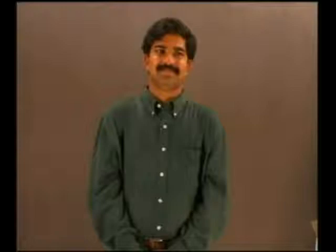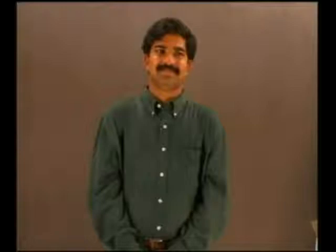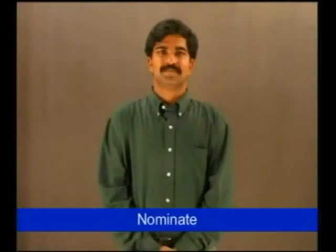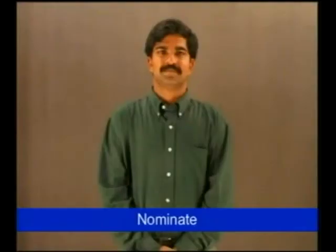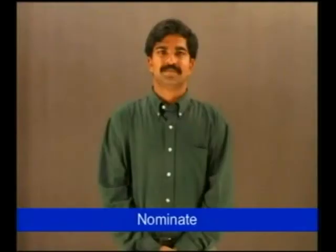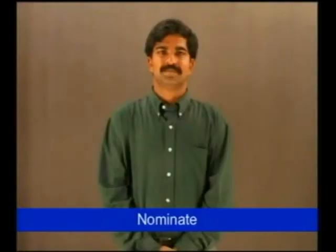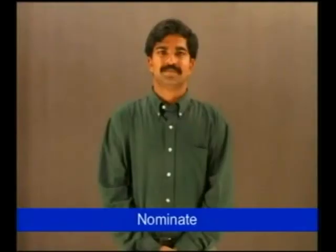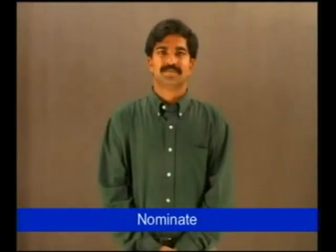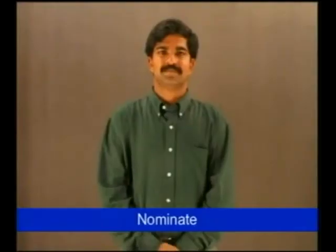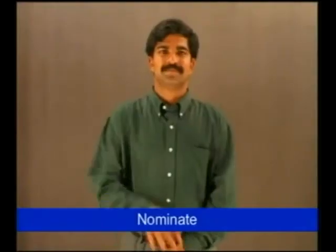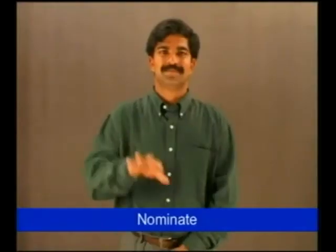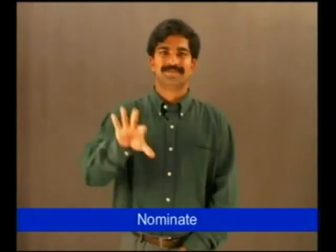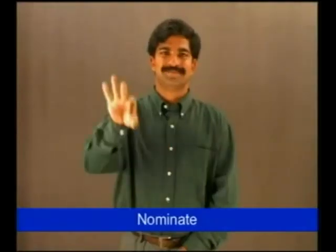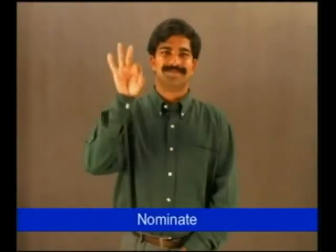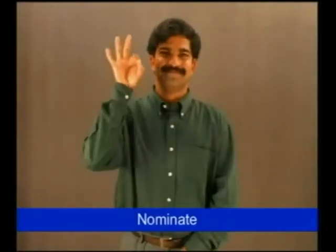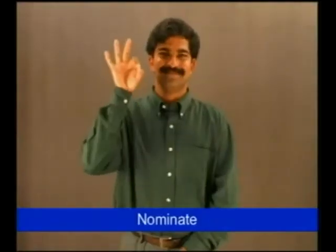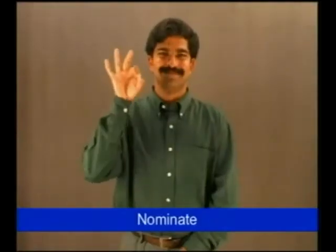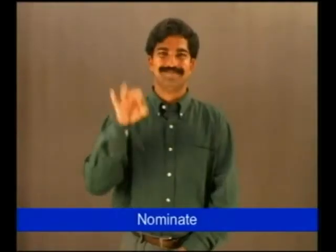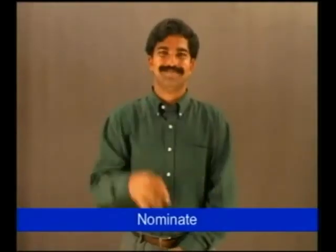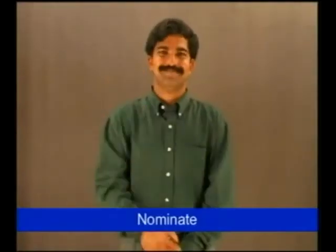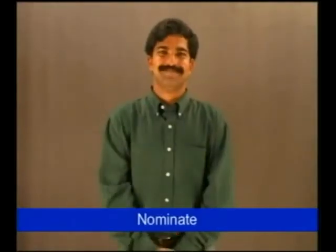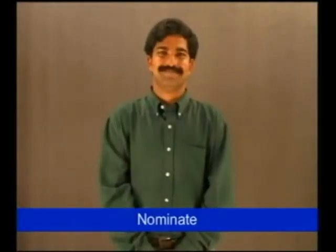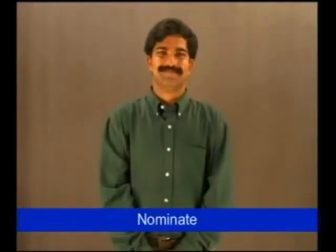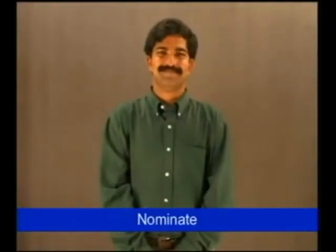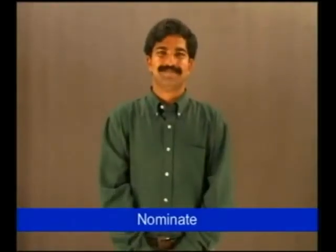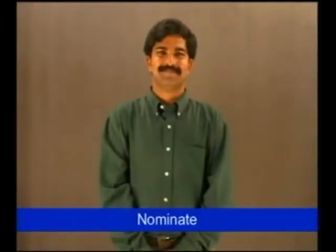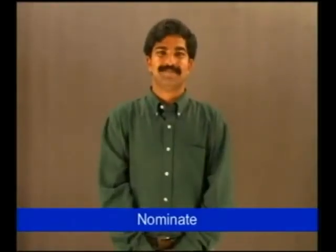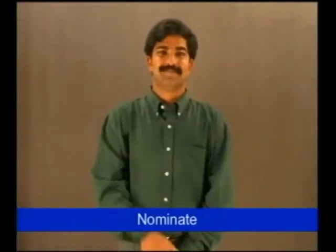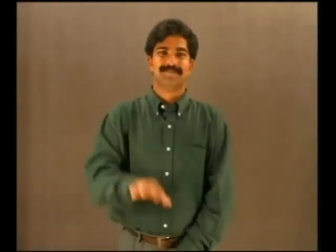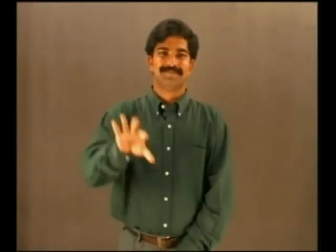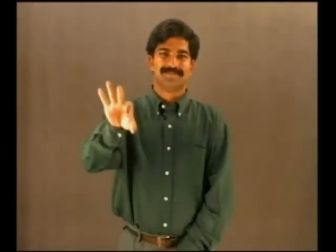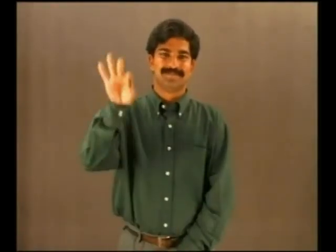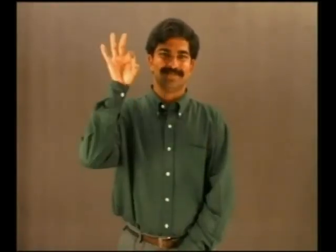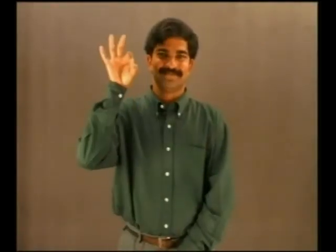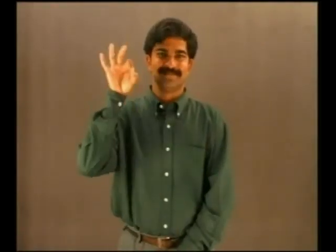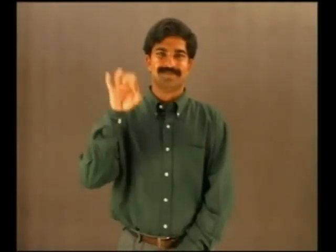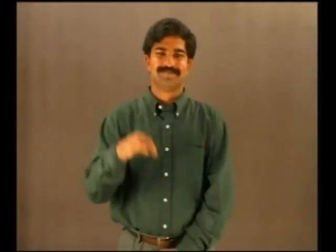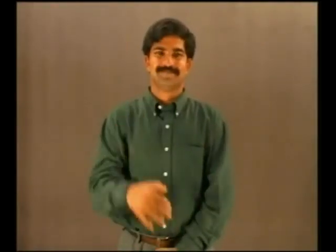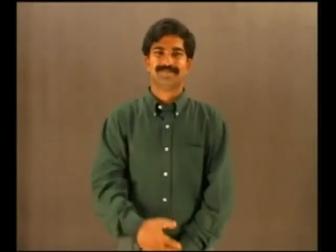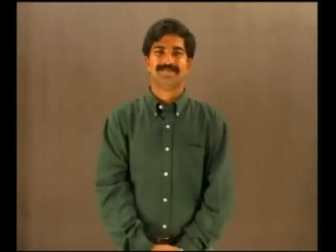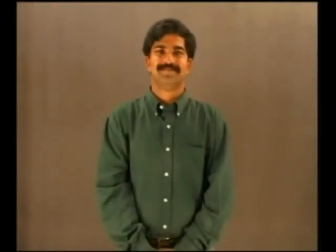Nominate